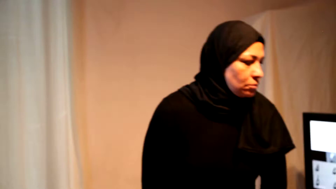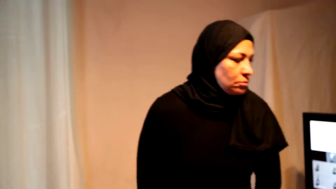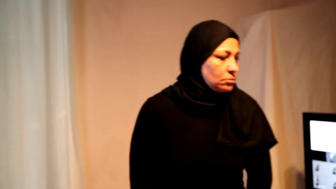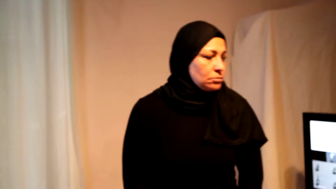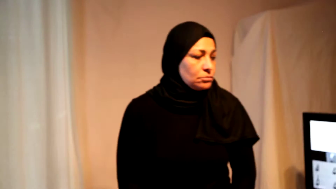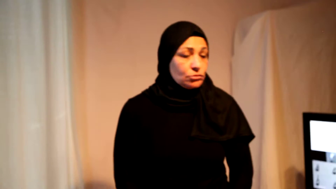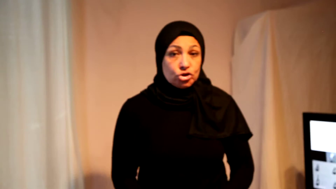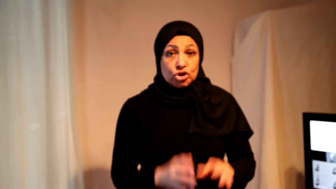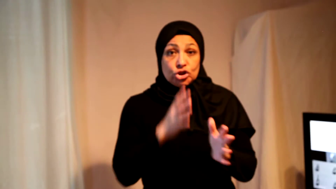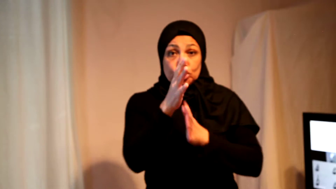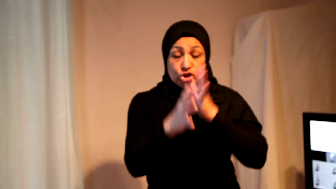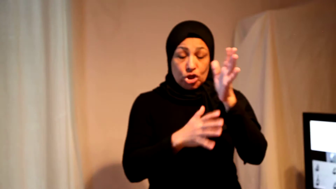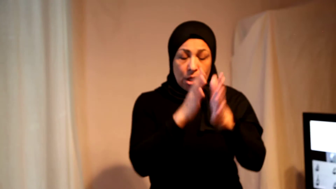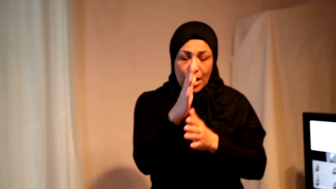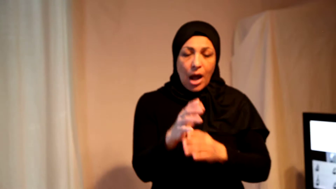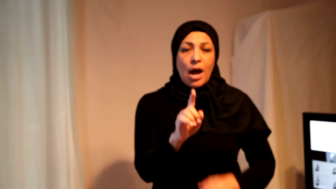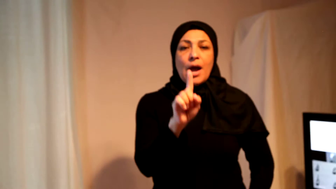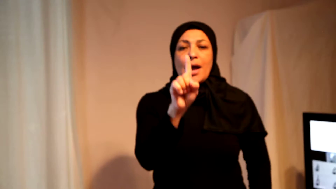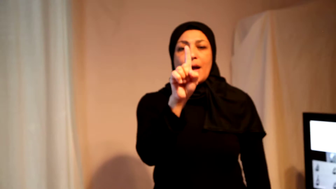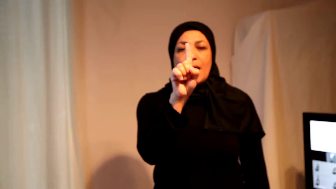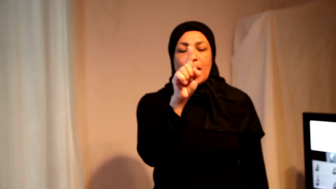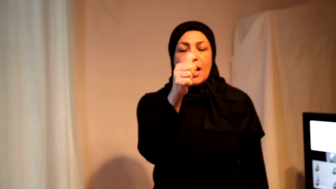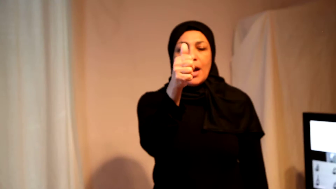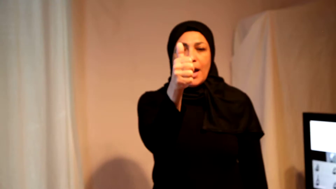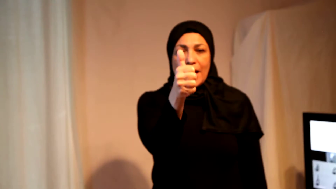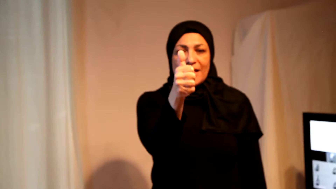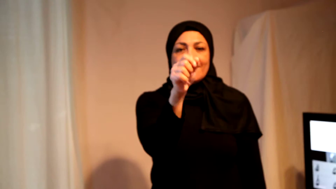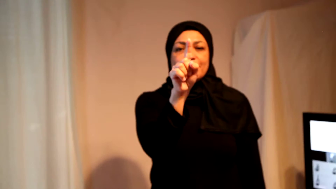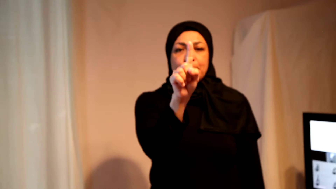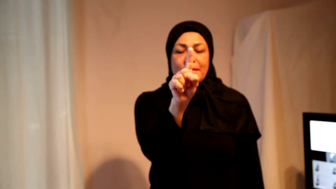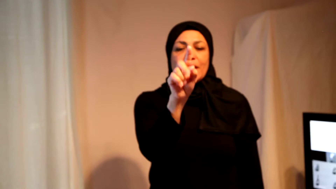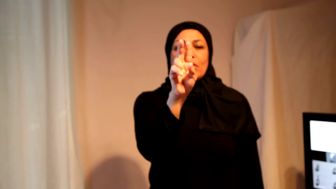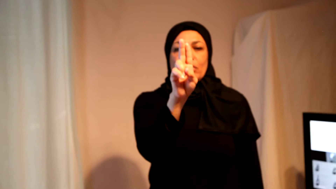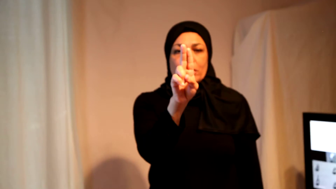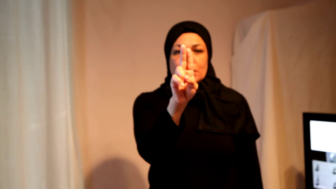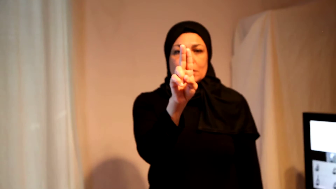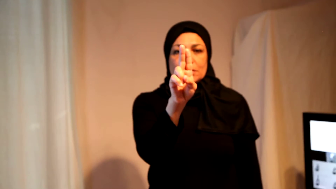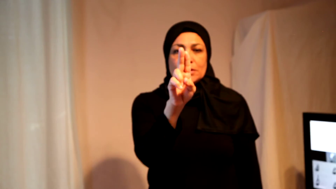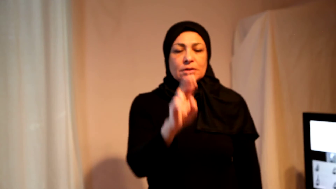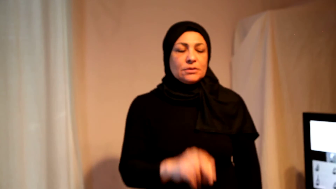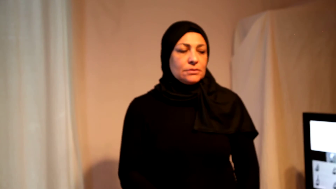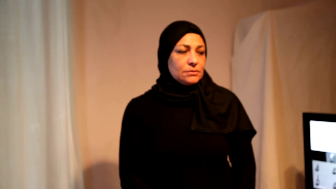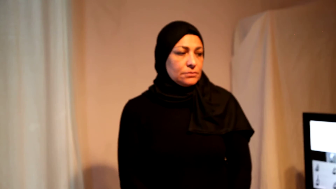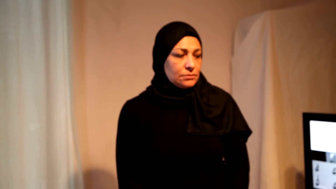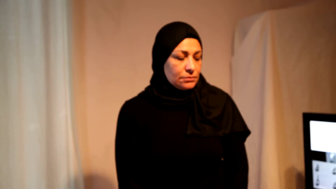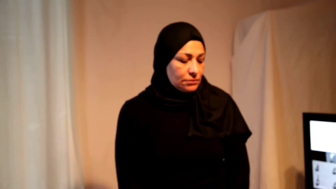fingerspelling